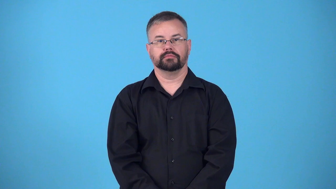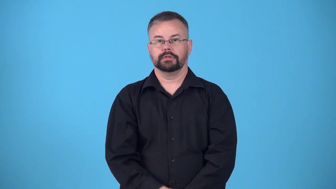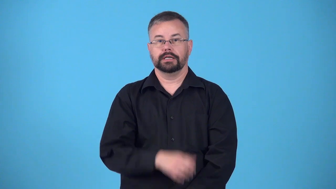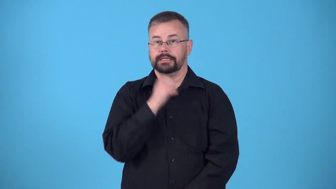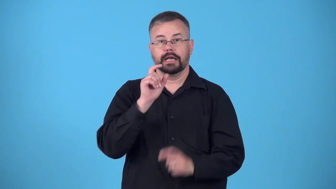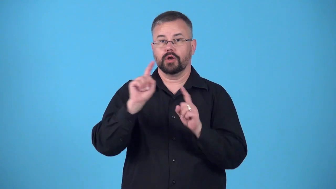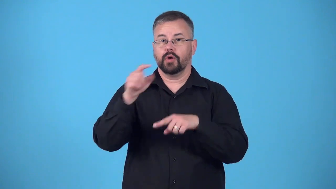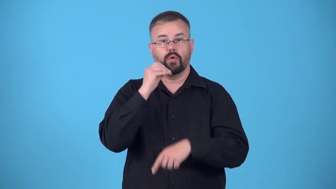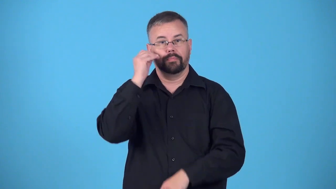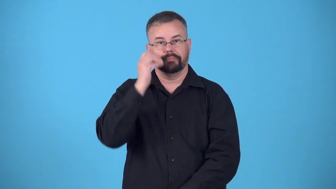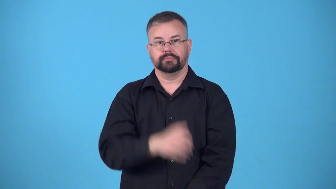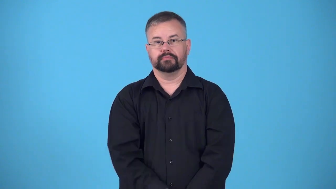stay out